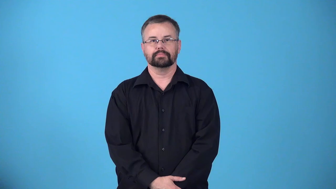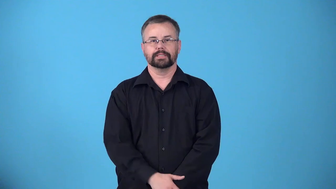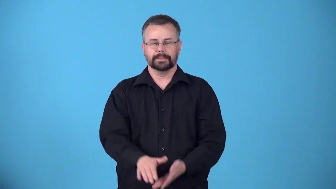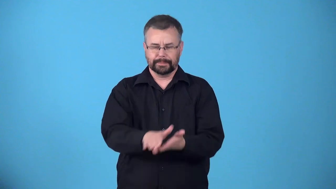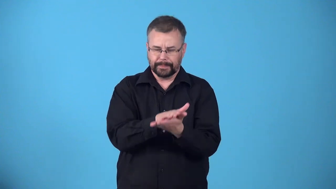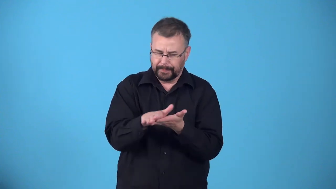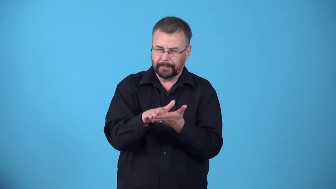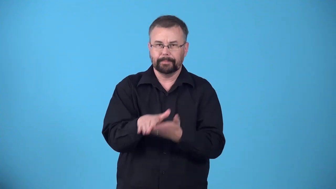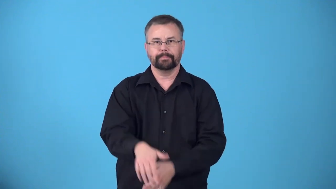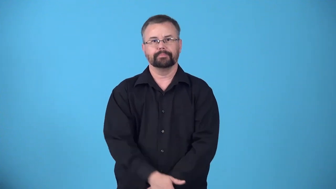as neat as a new pin